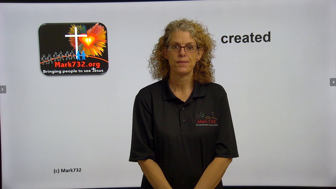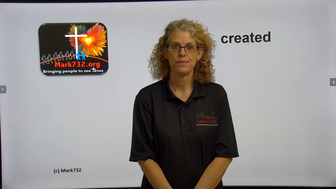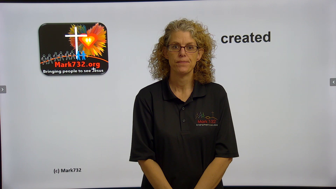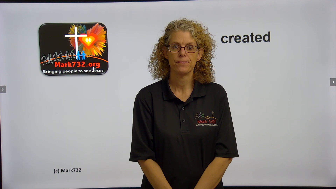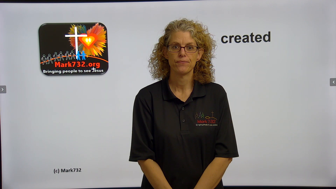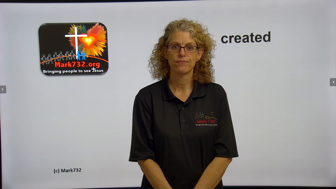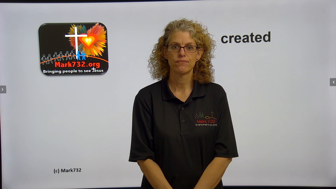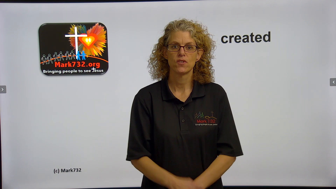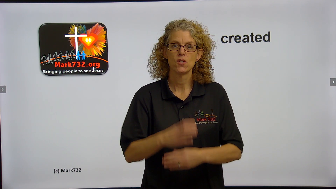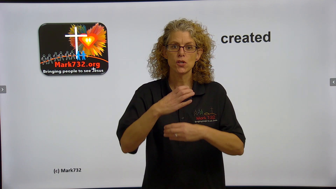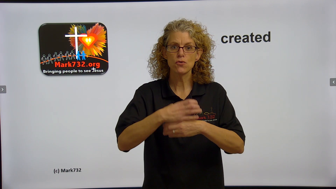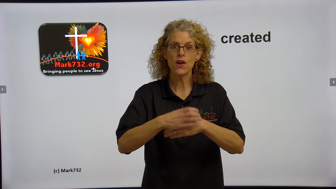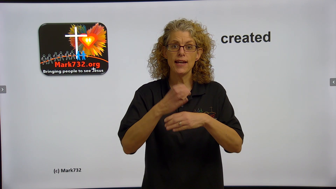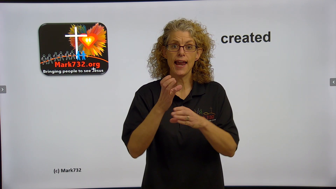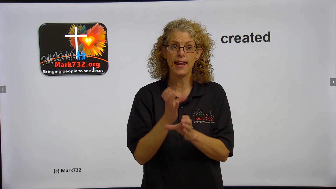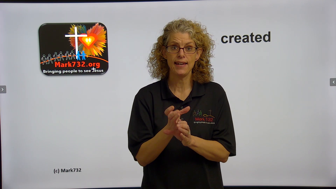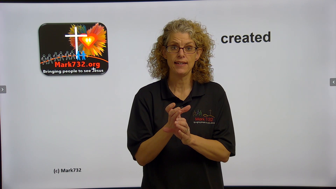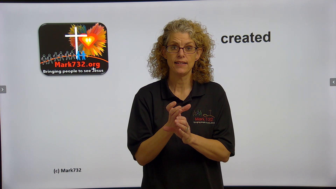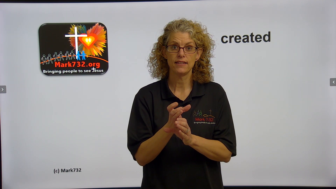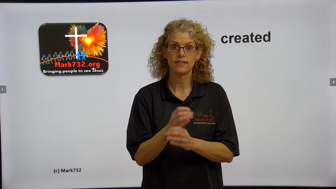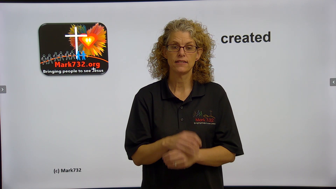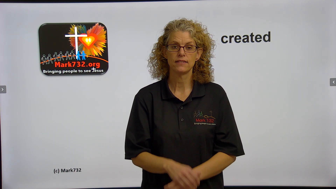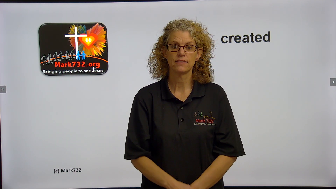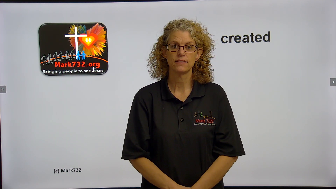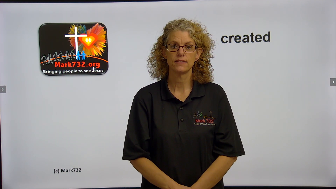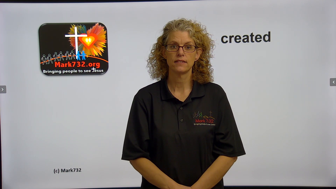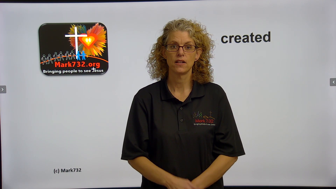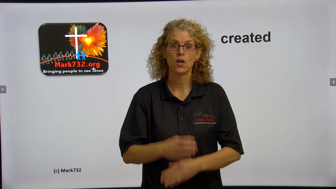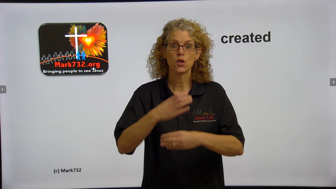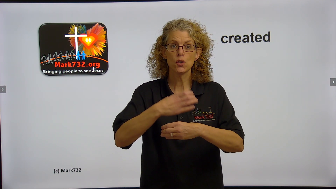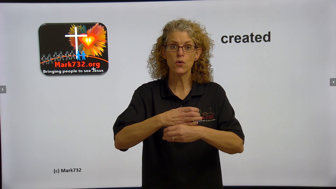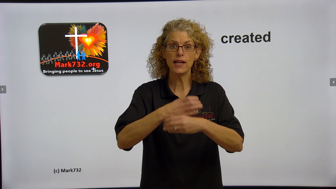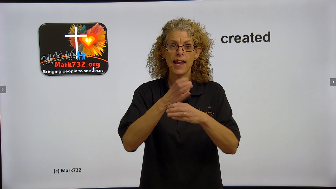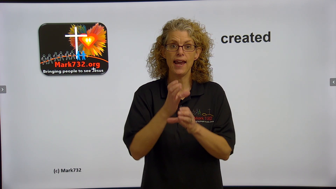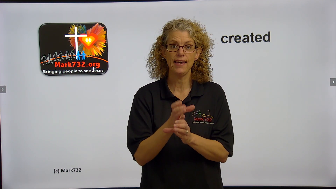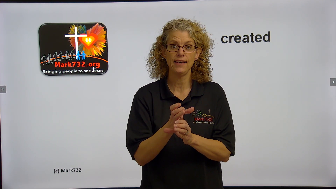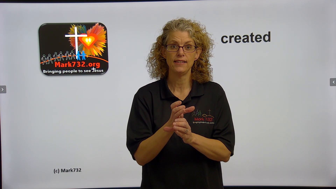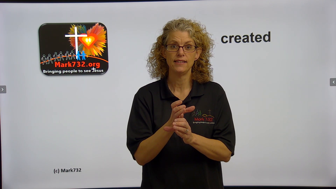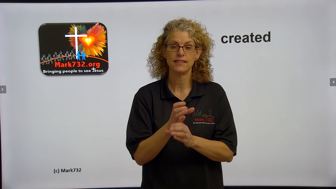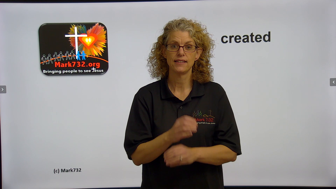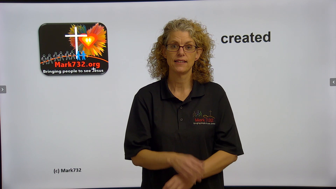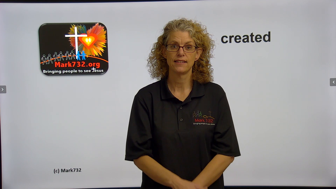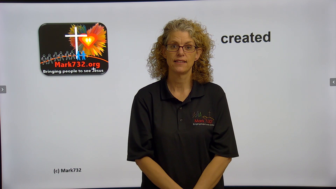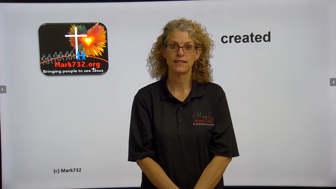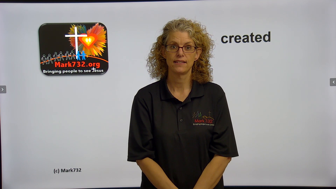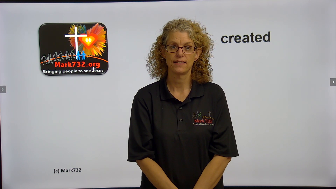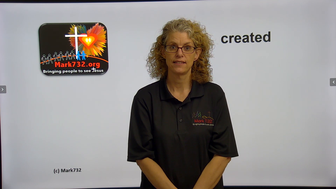created